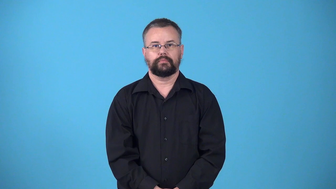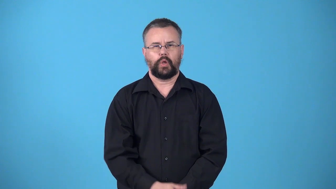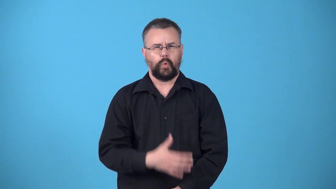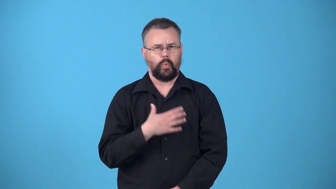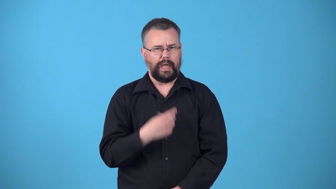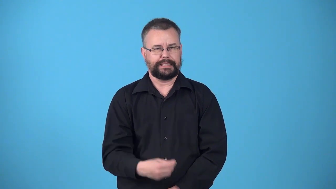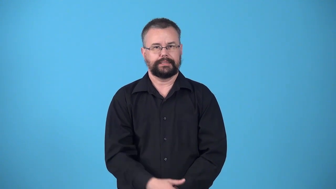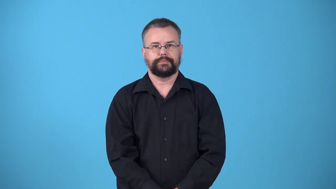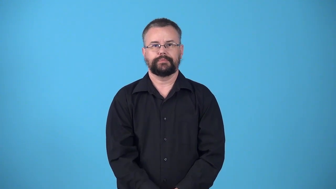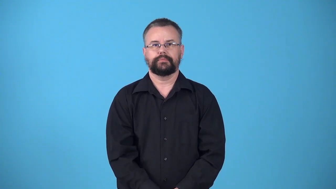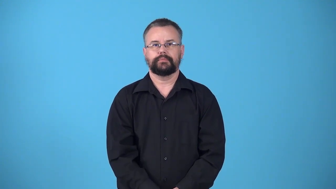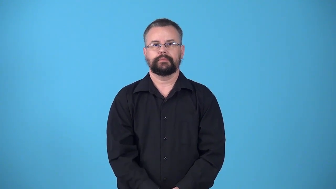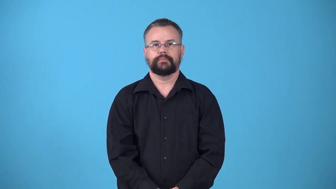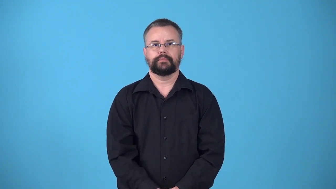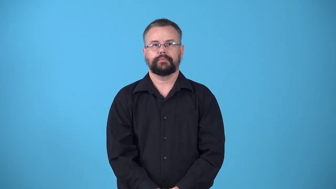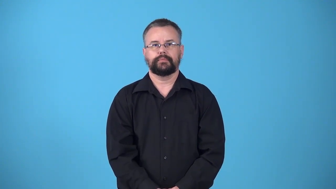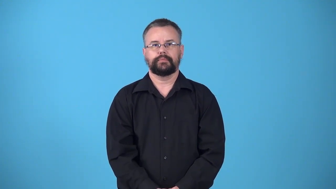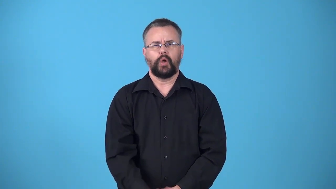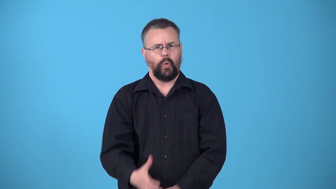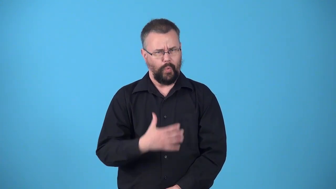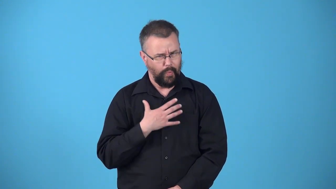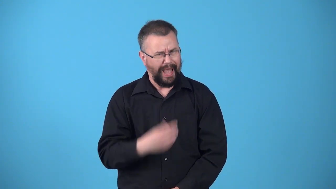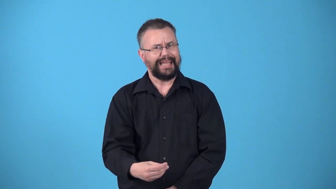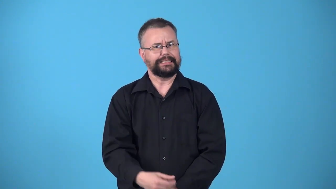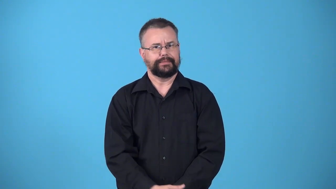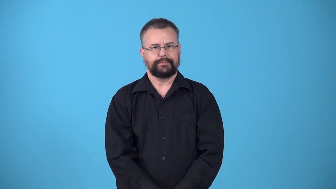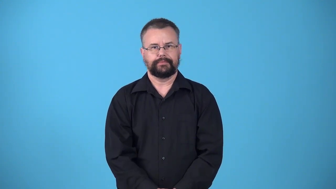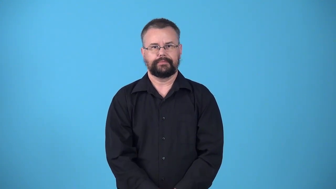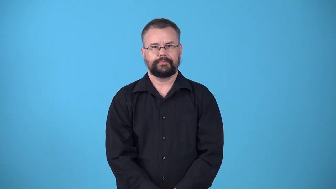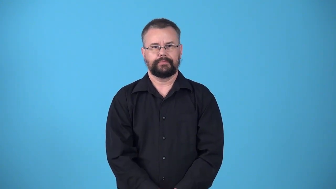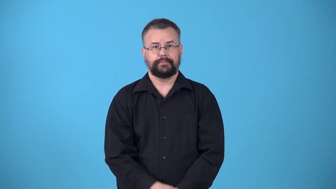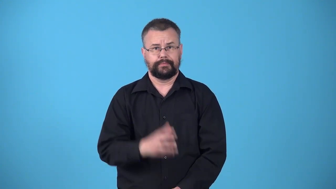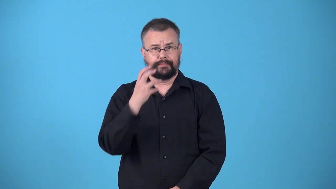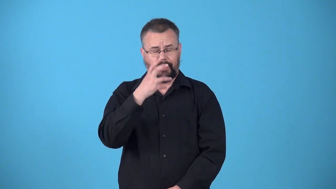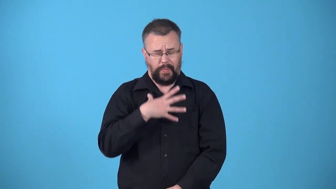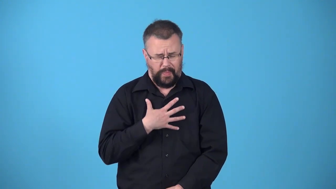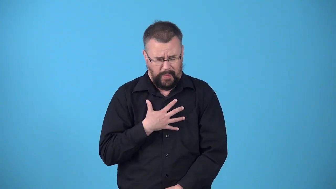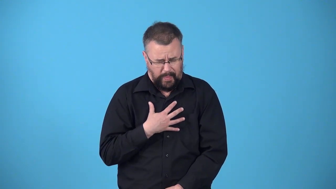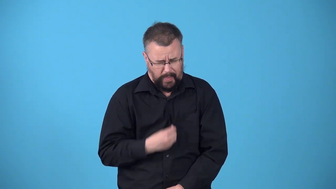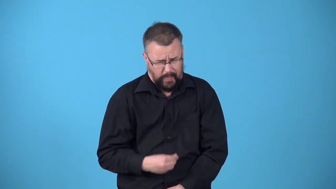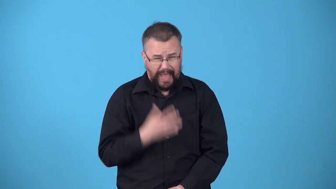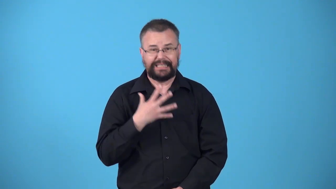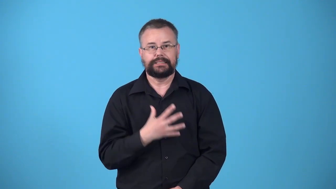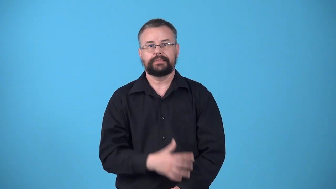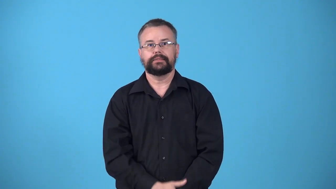white,whiter,whitest